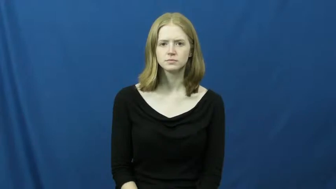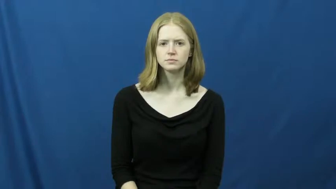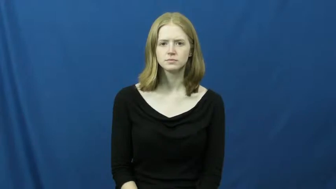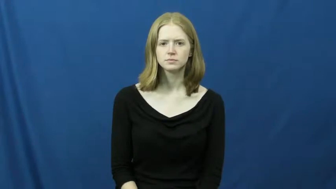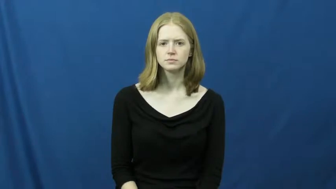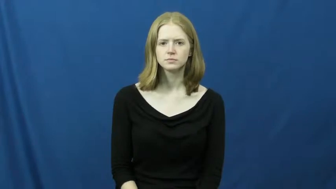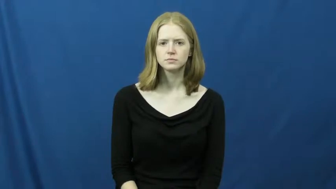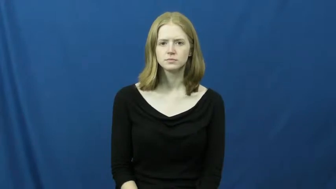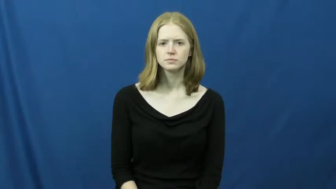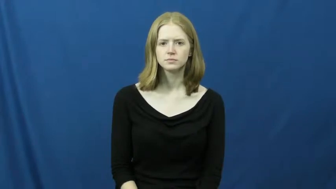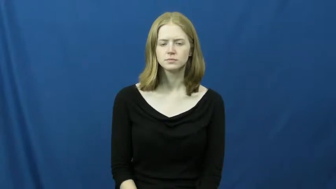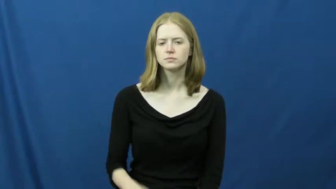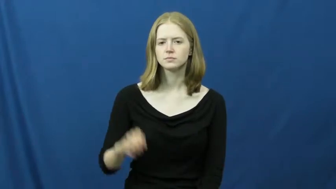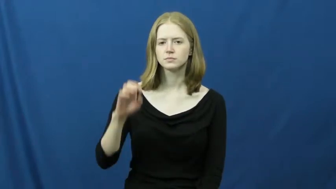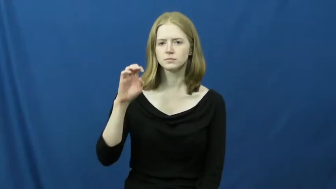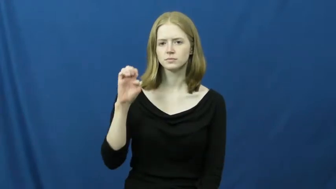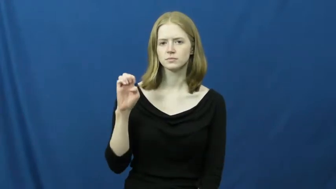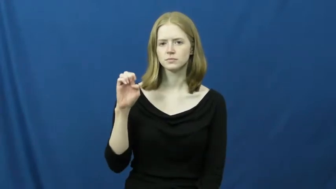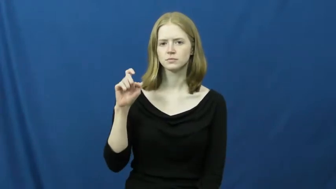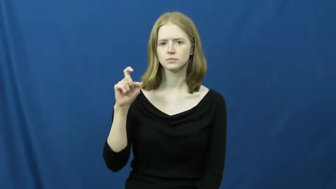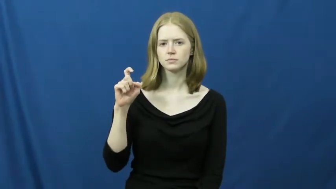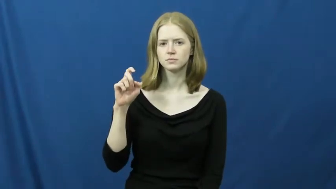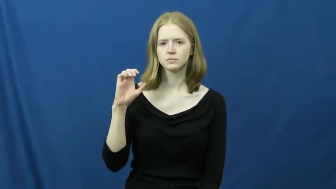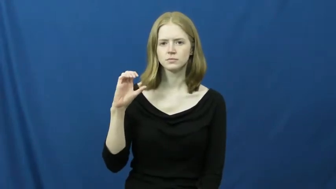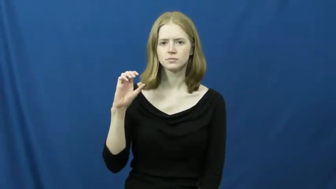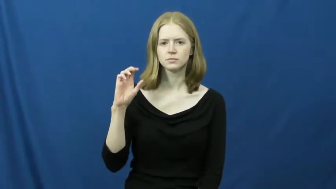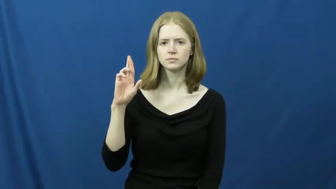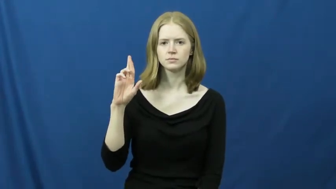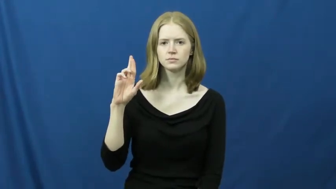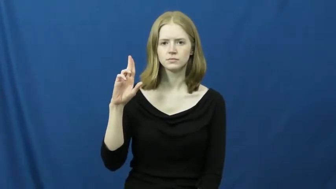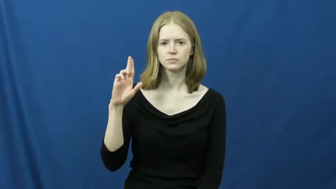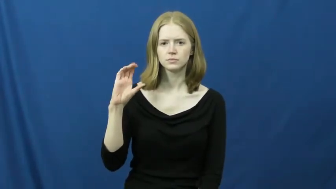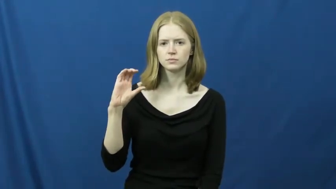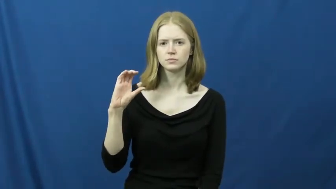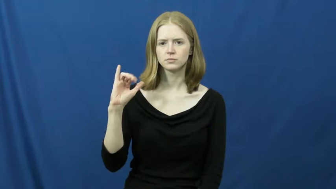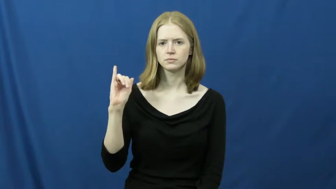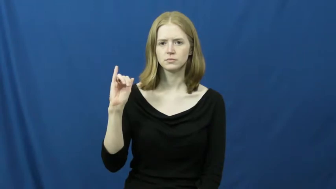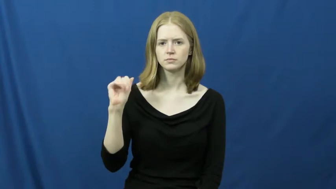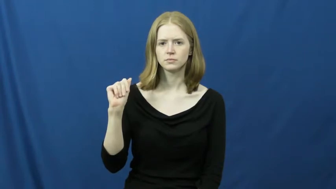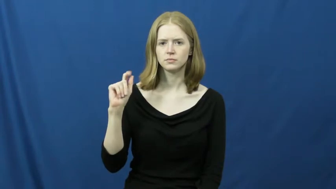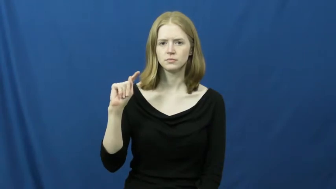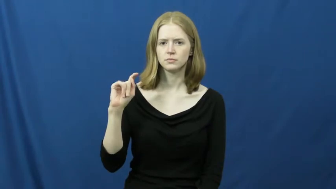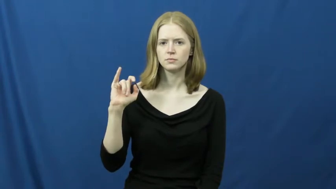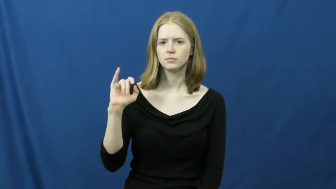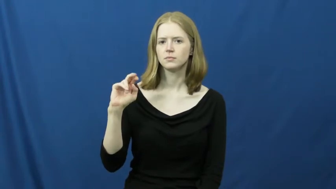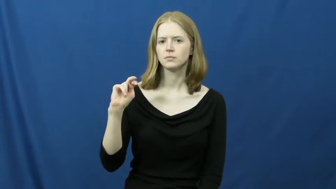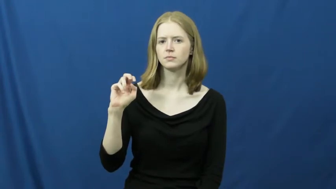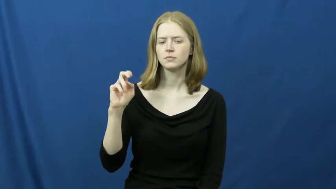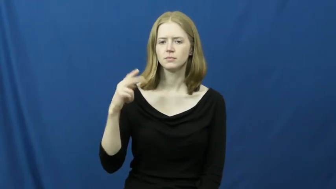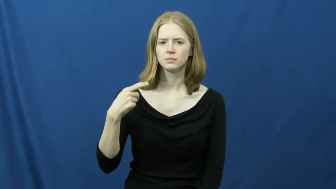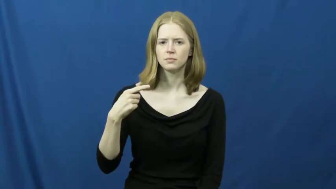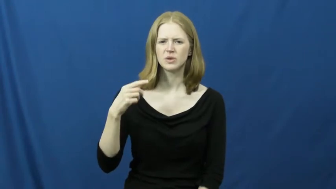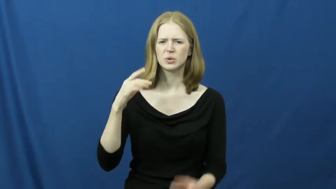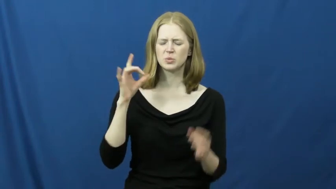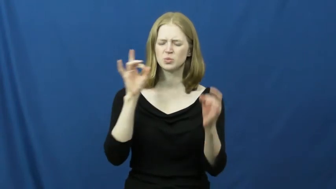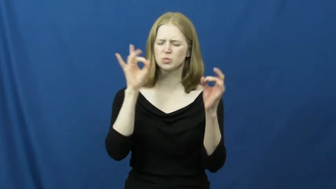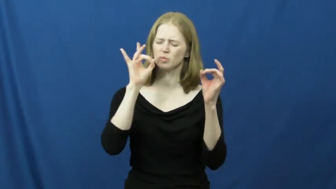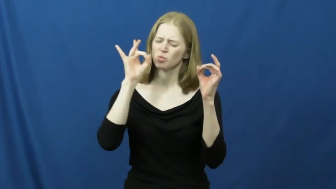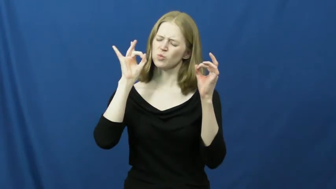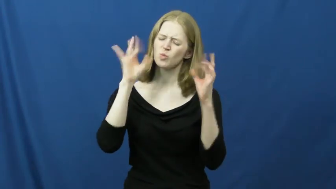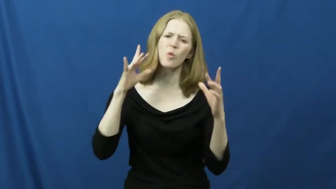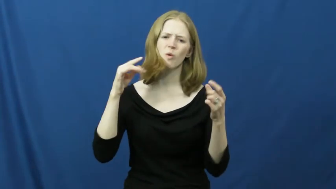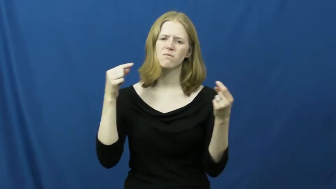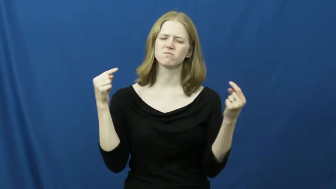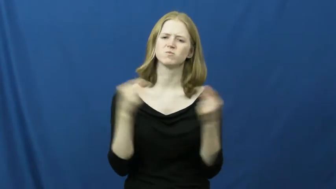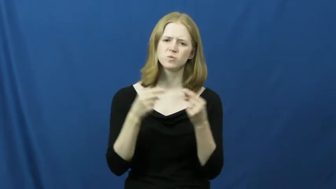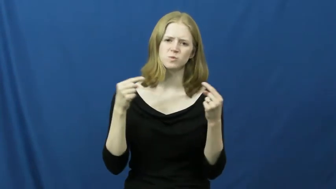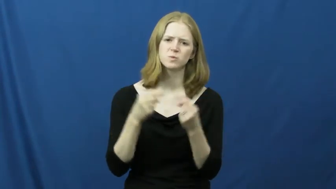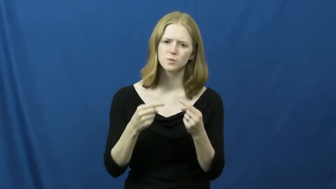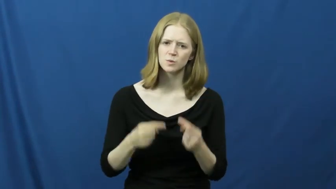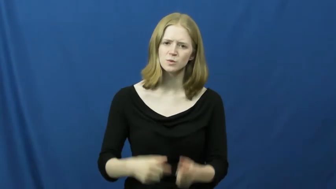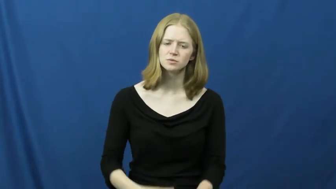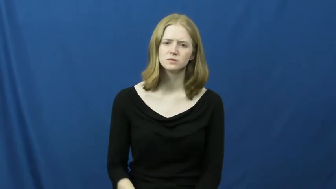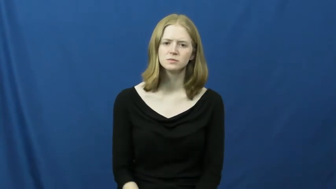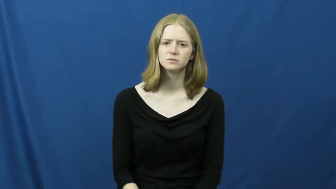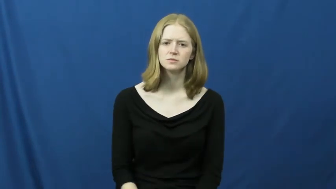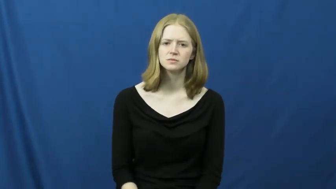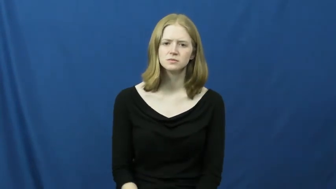excruciating